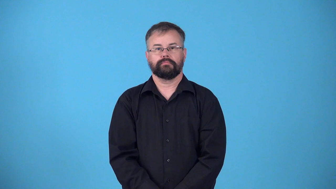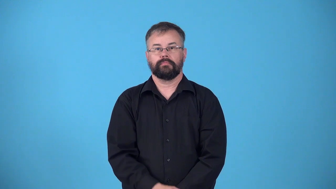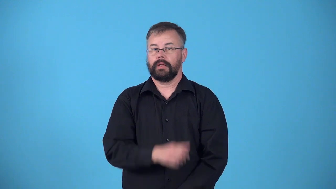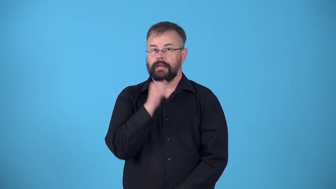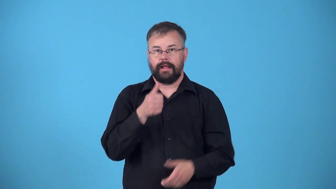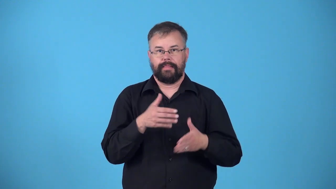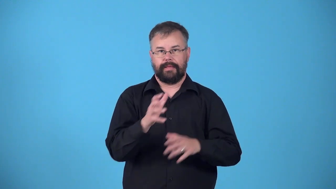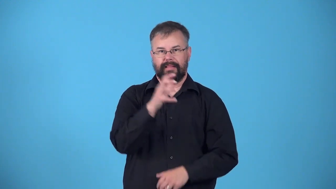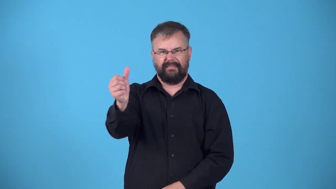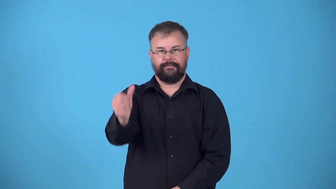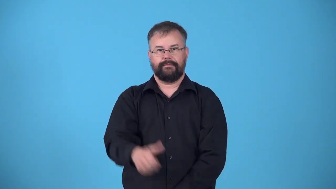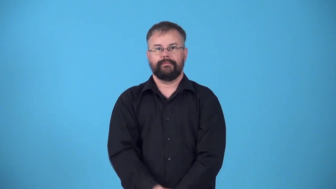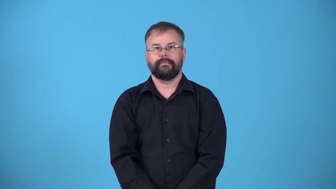keep in, lock in